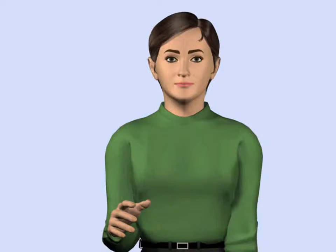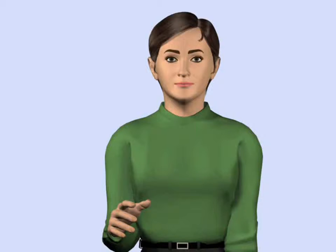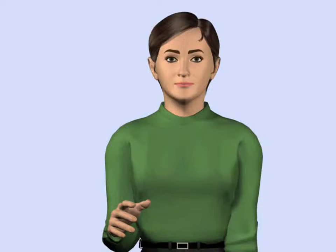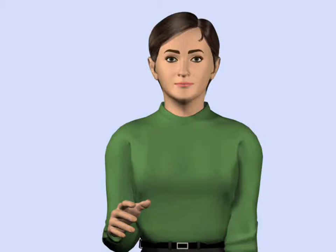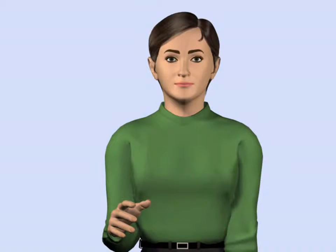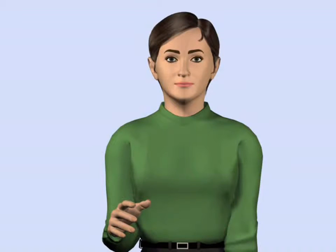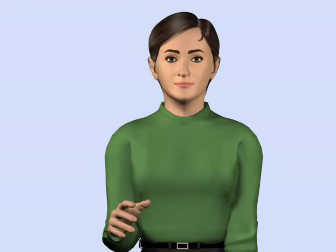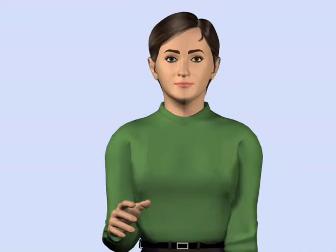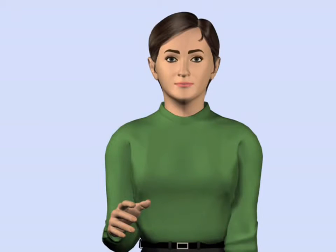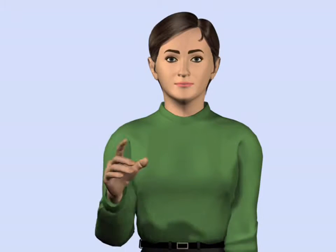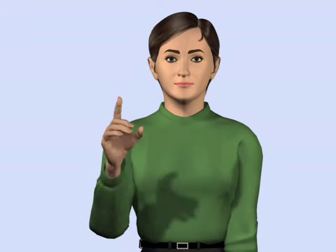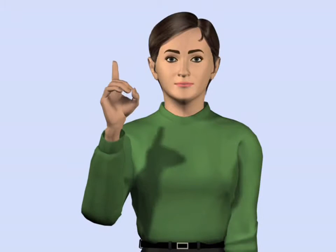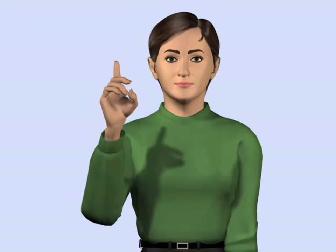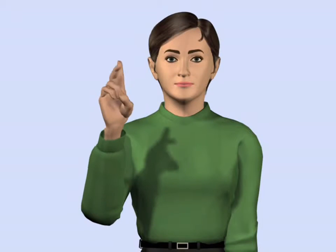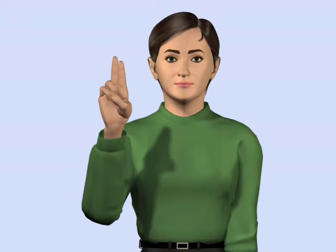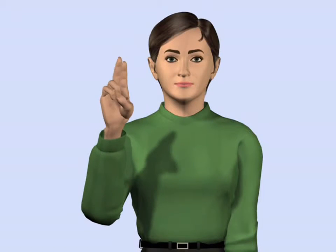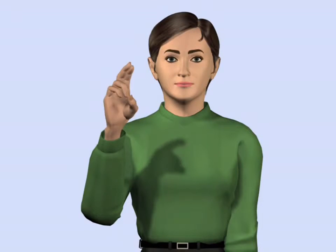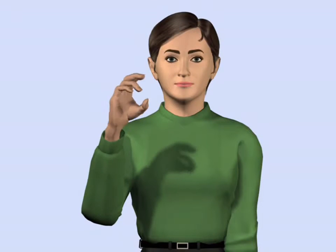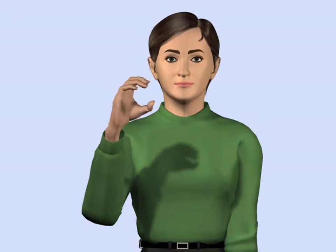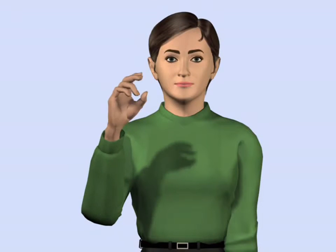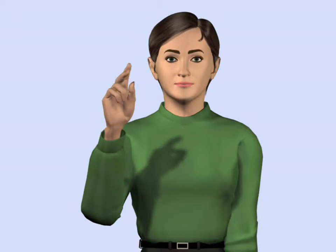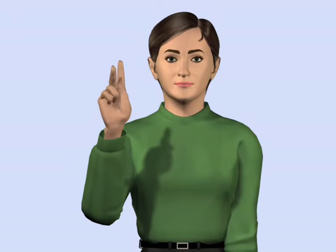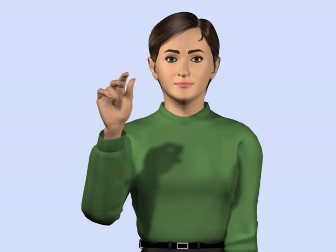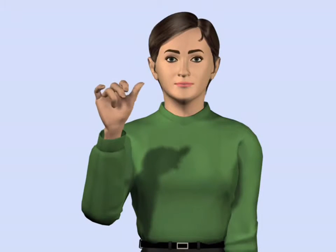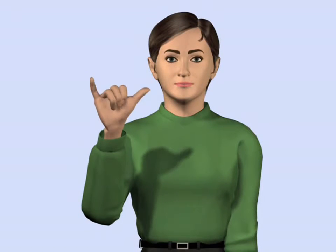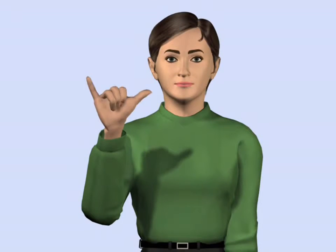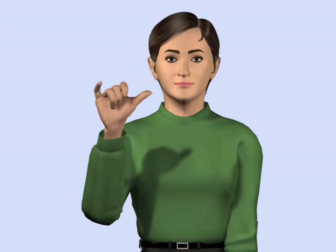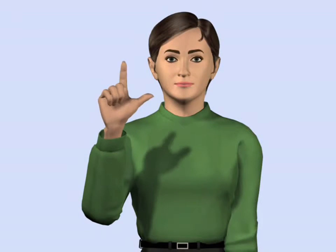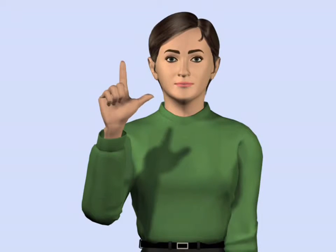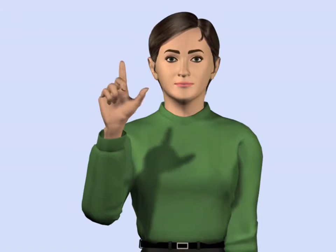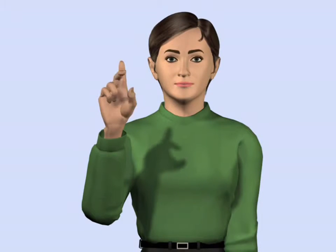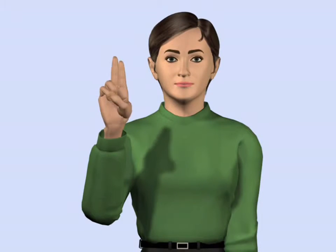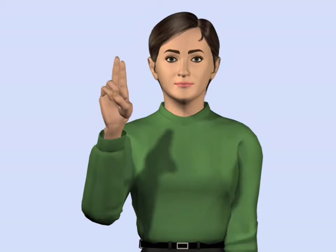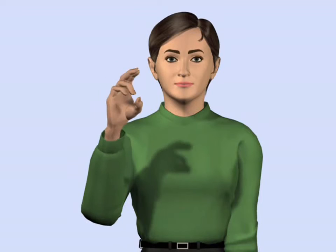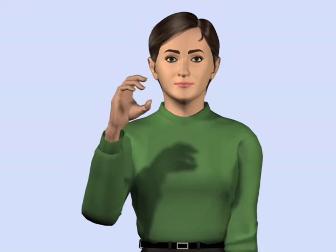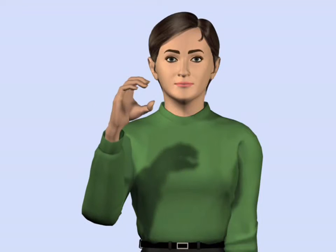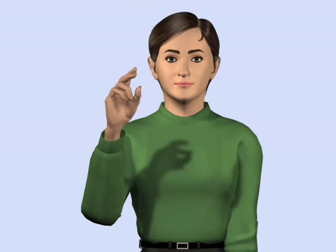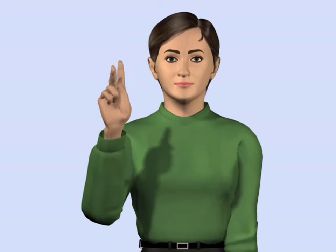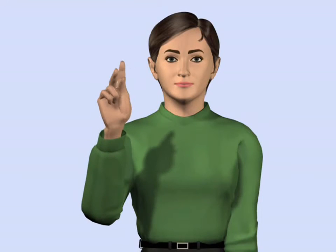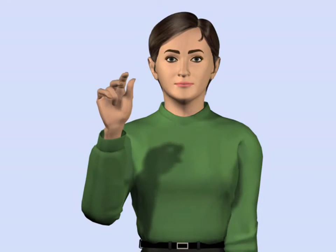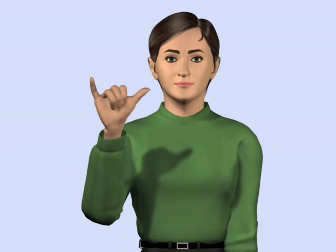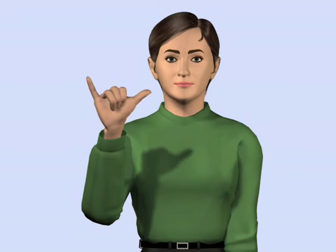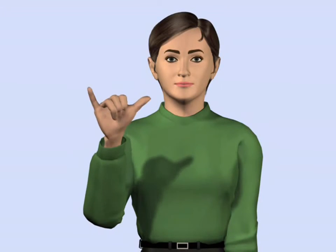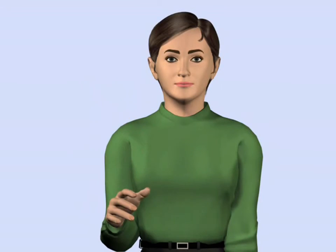ducky lucky